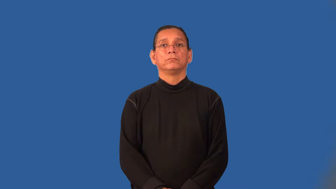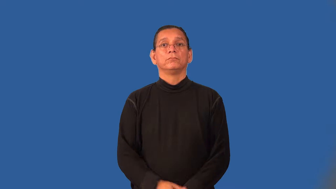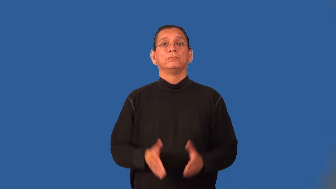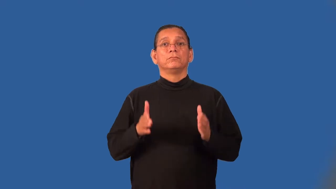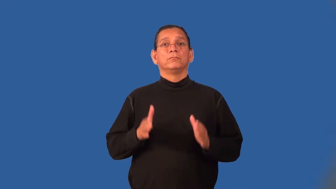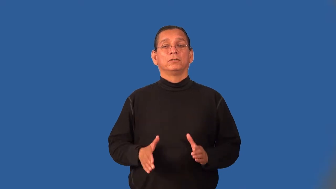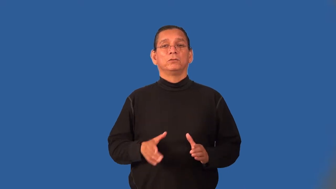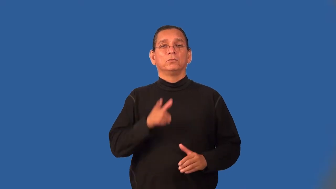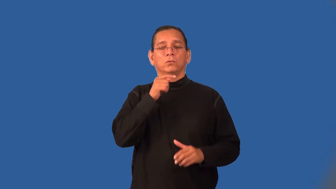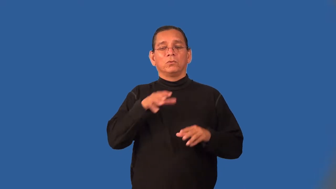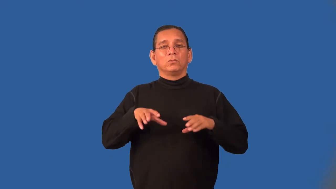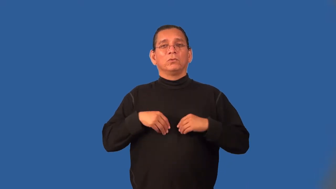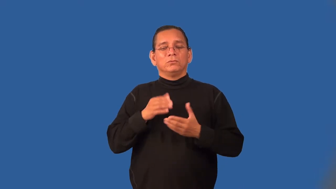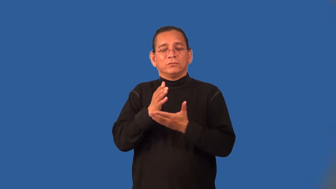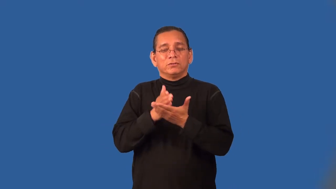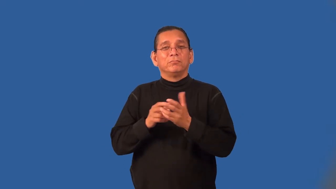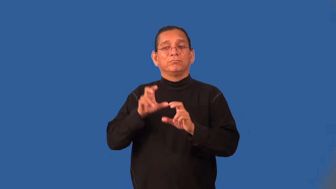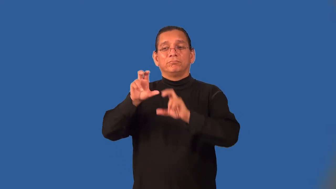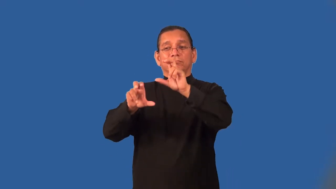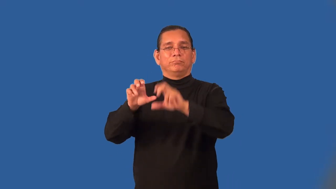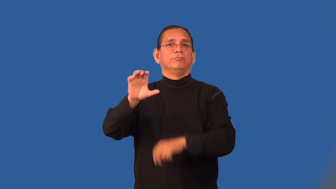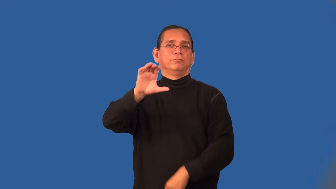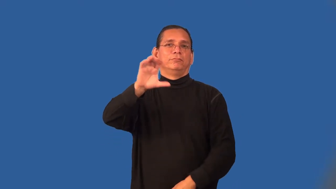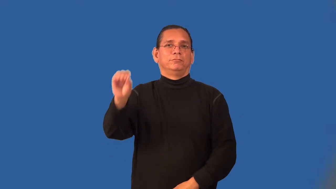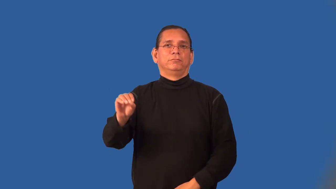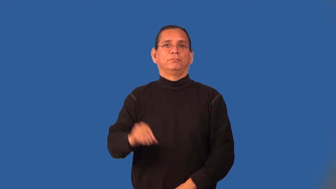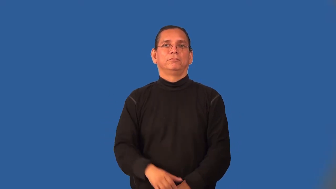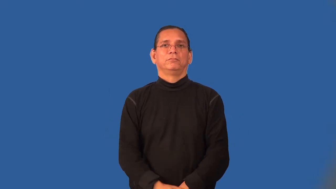stakeholder,stockholder